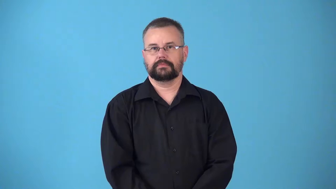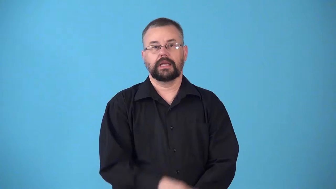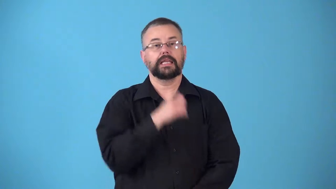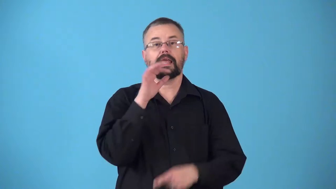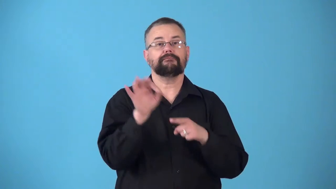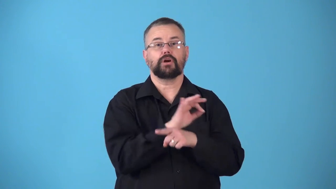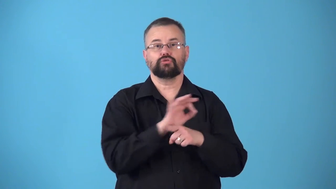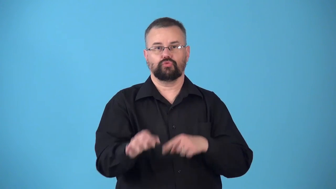nonfunctional